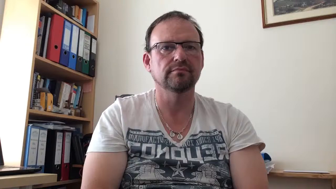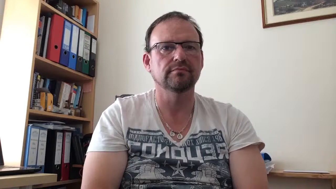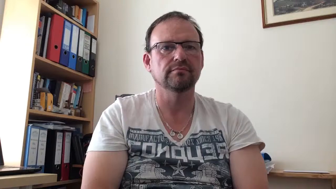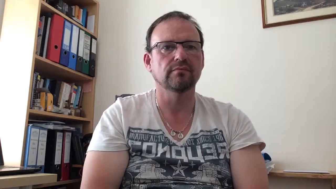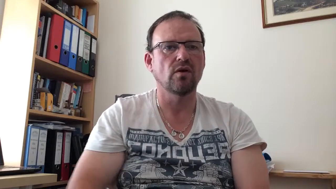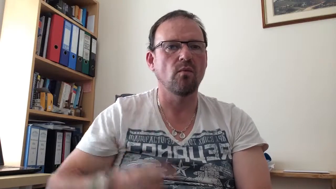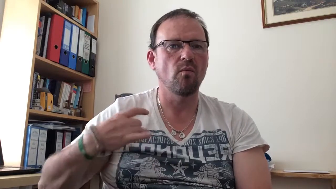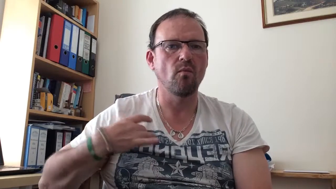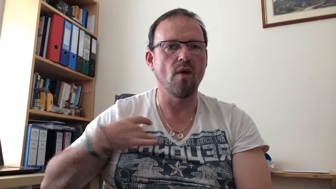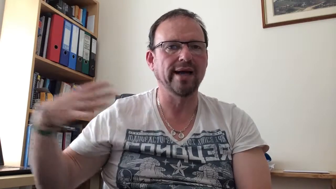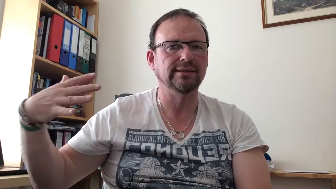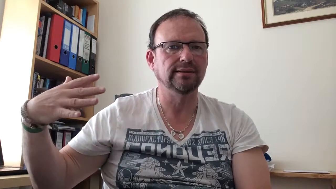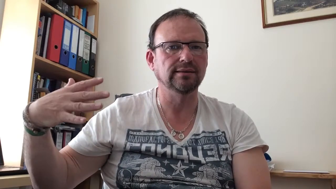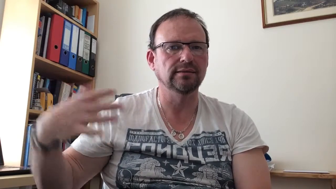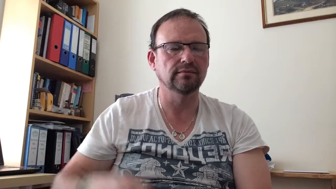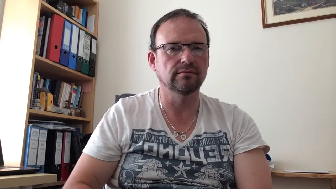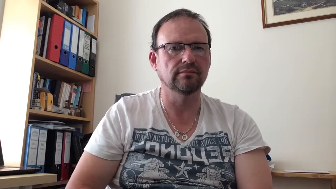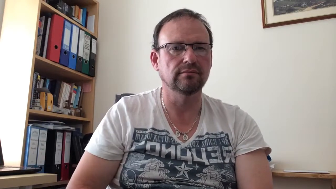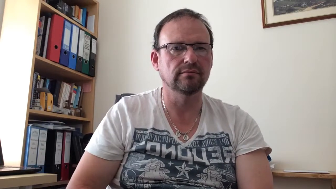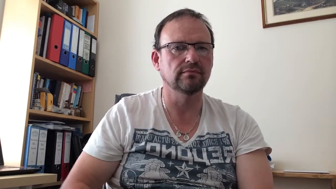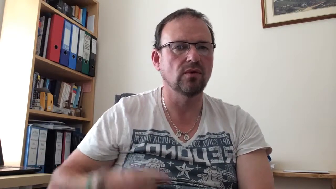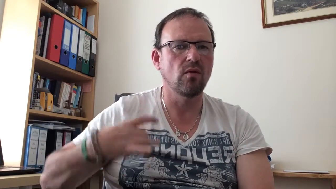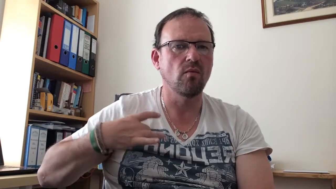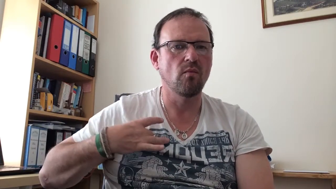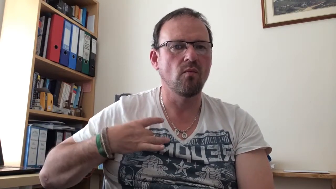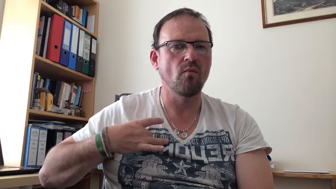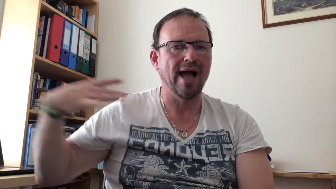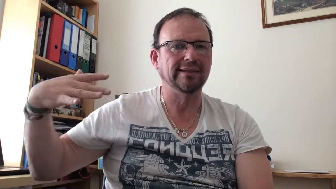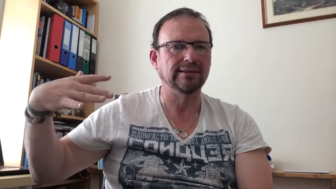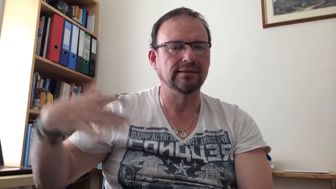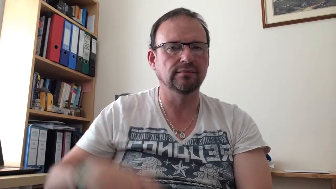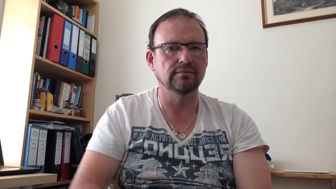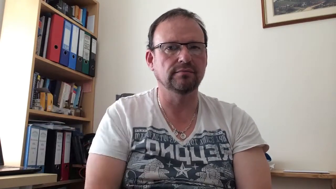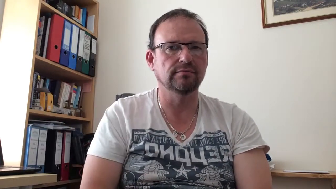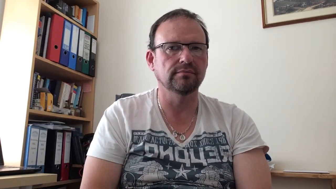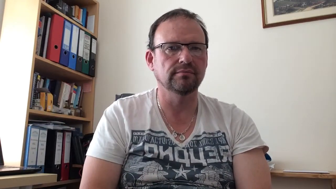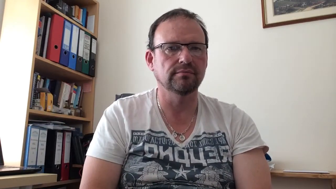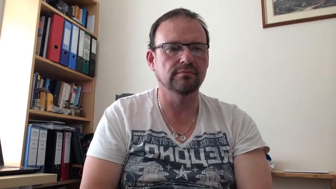White